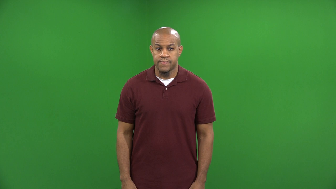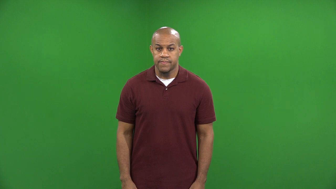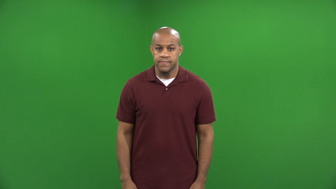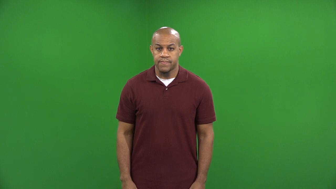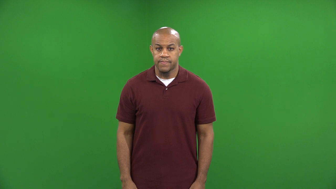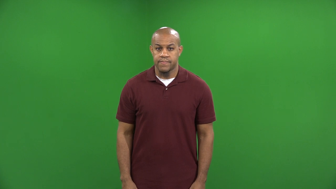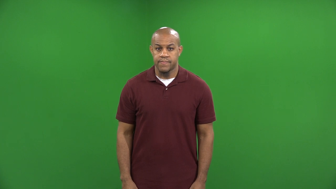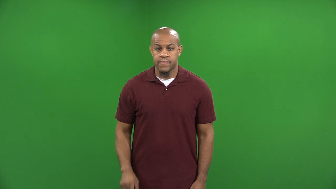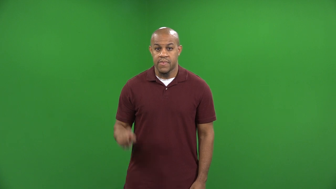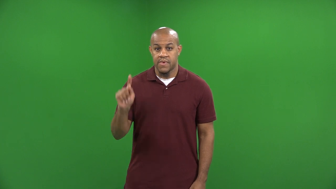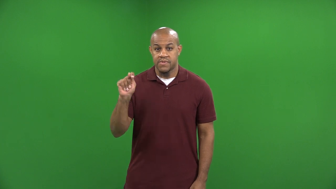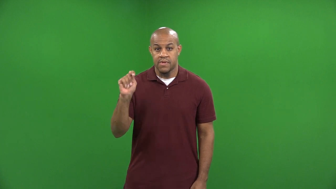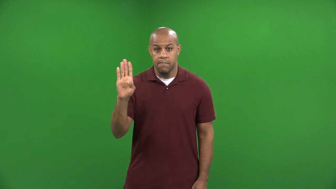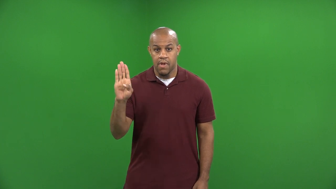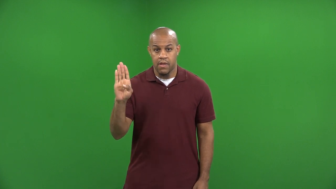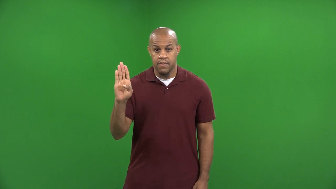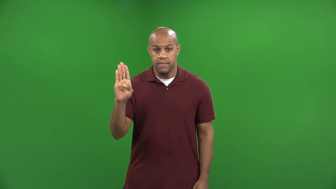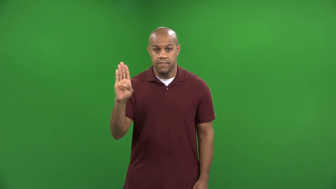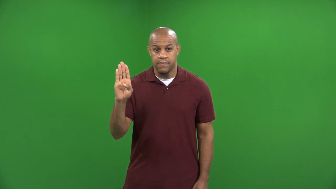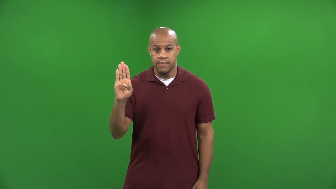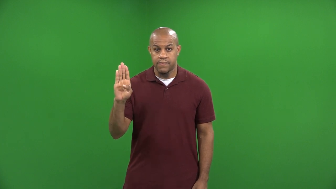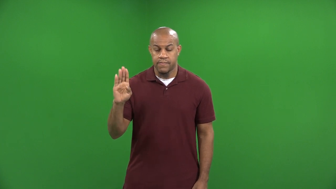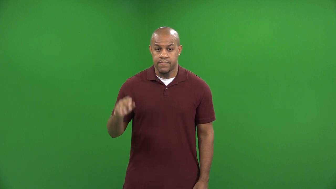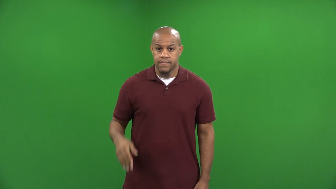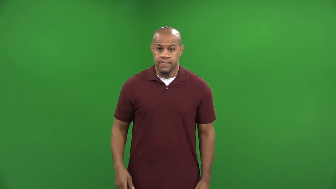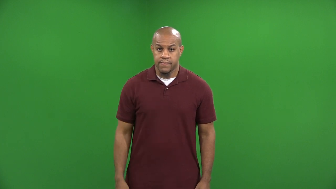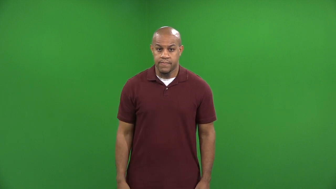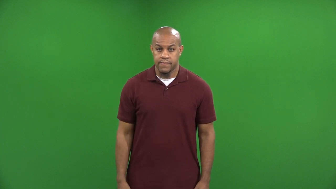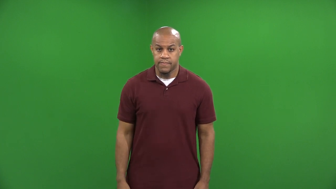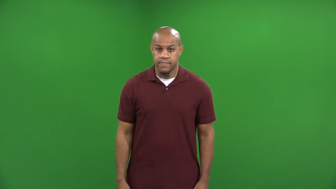Tailback